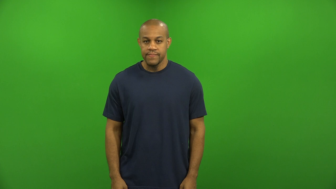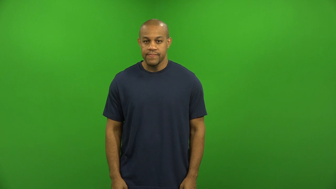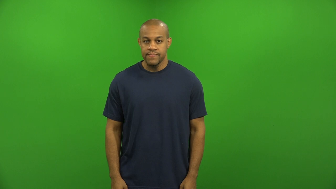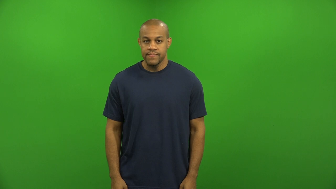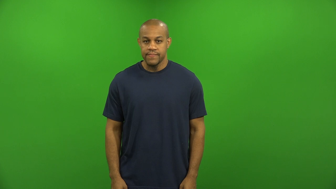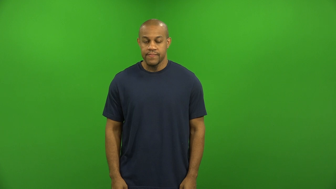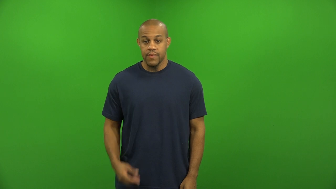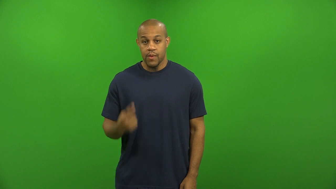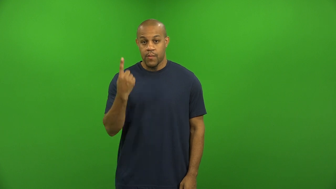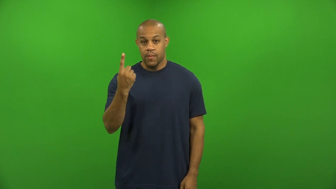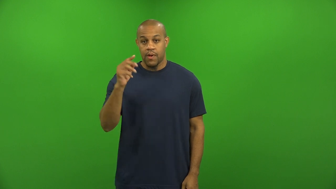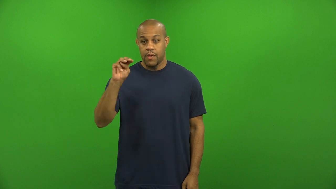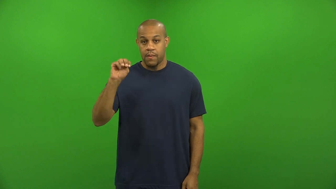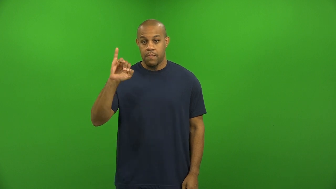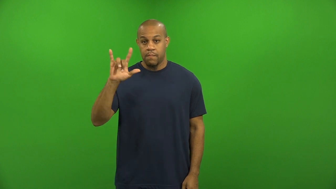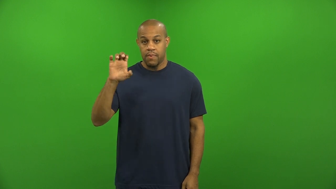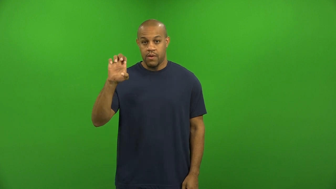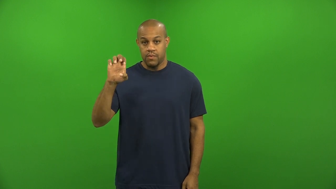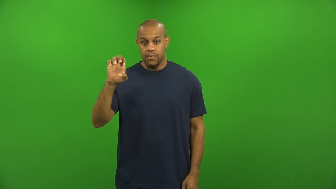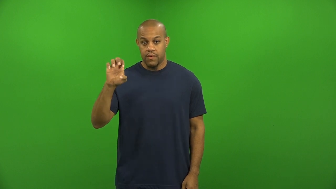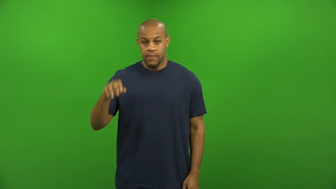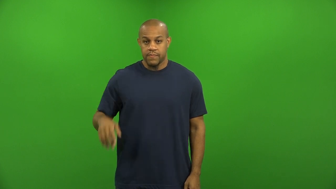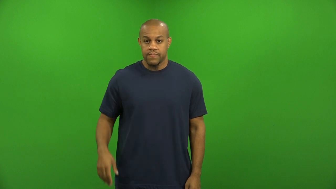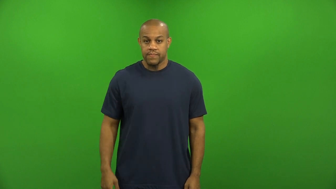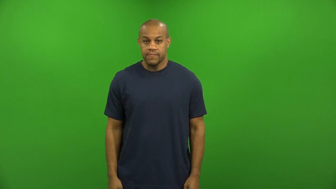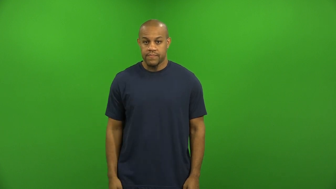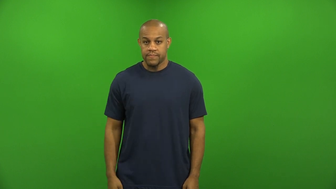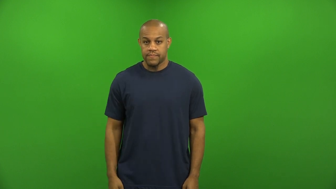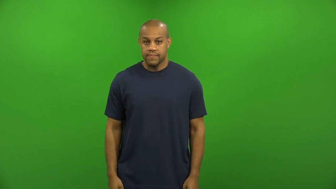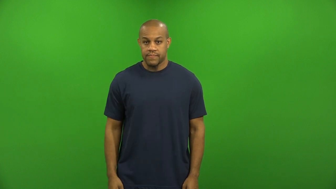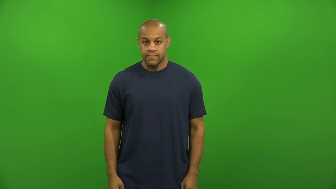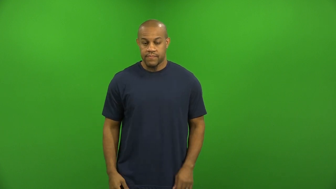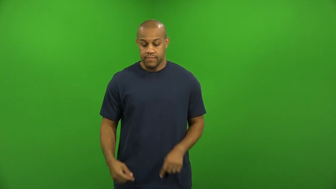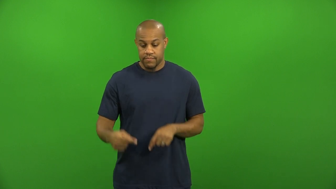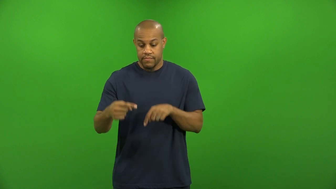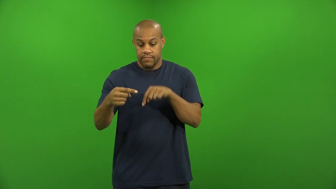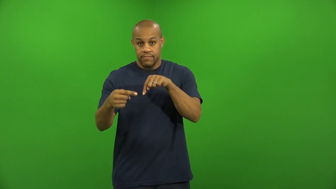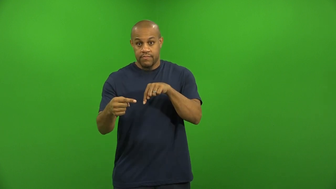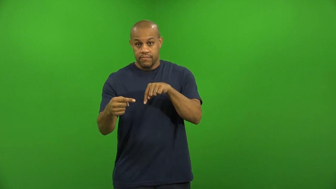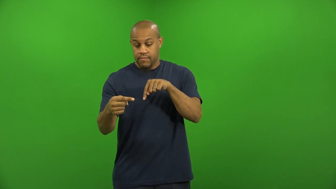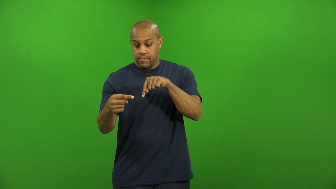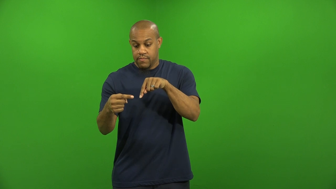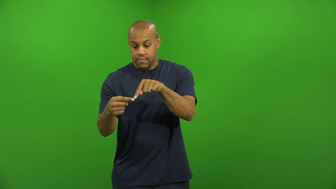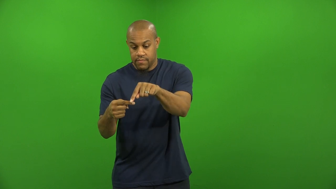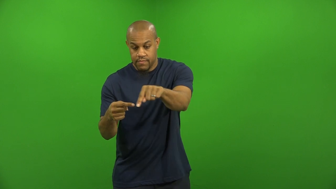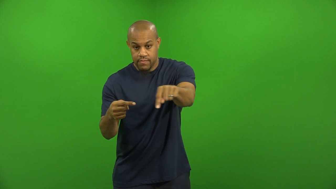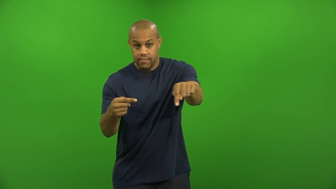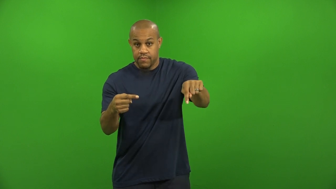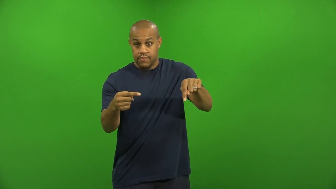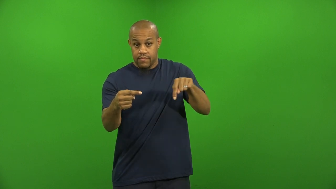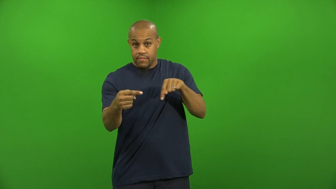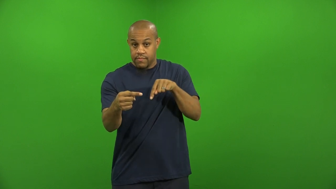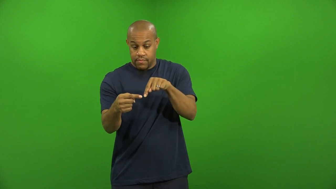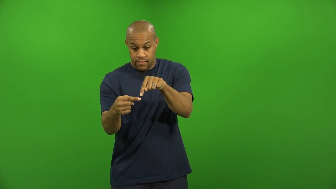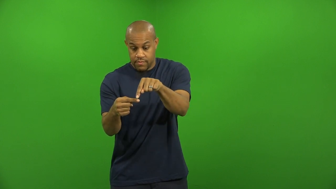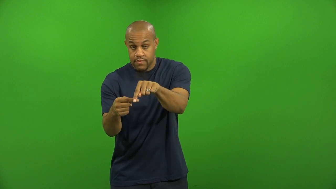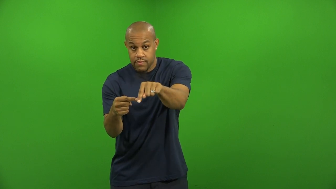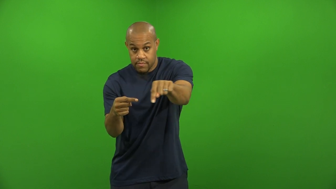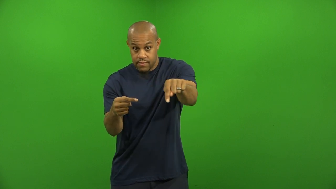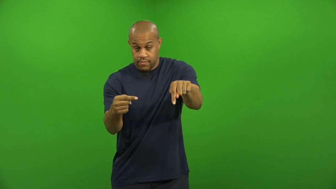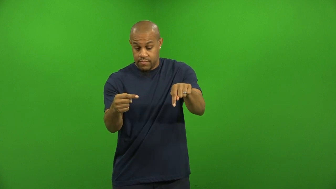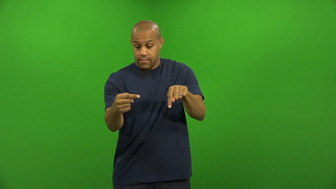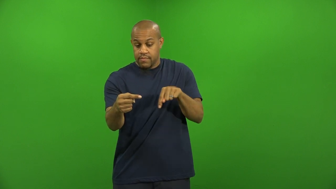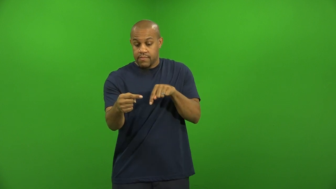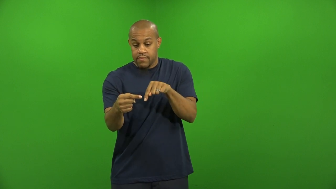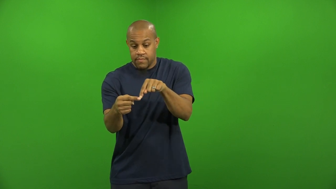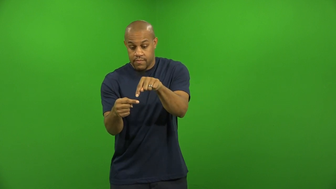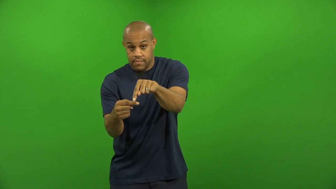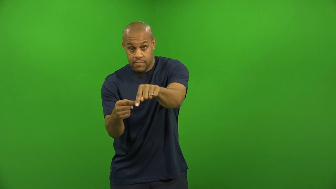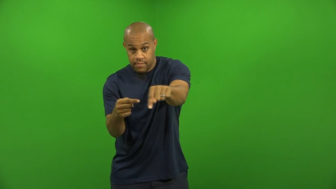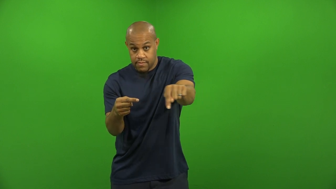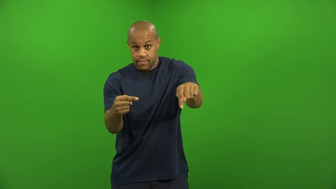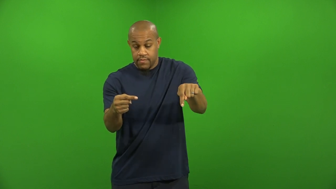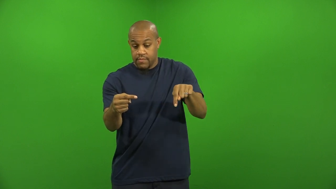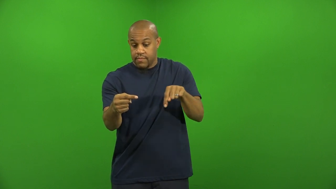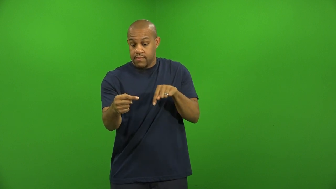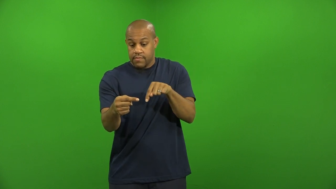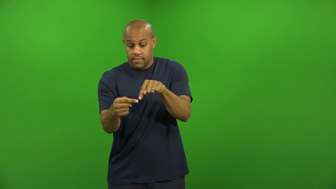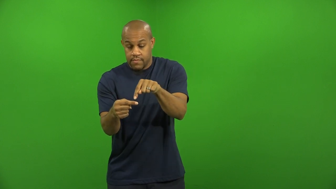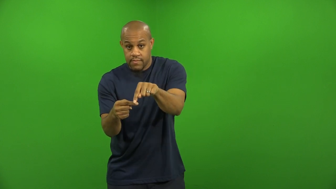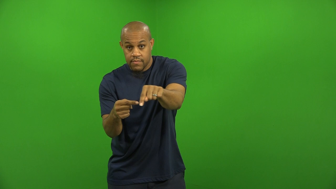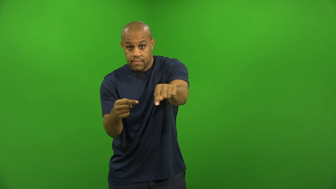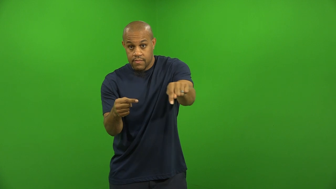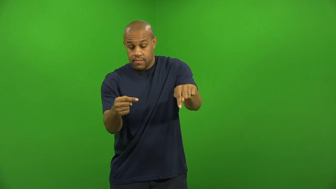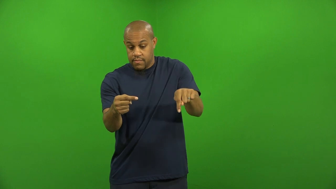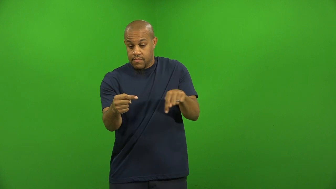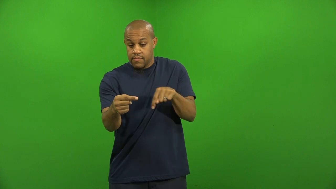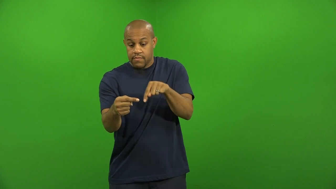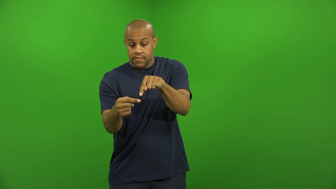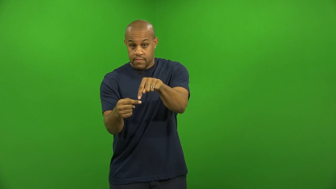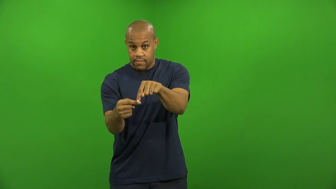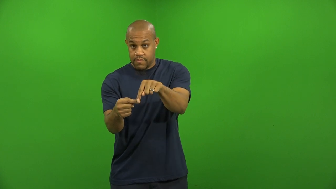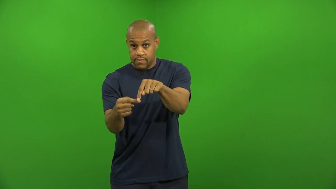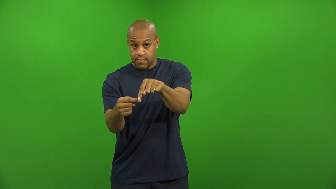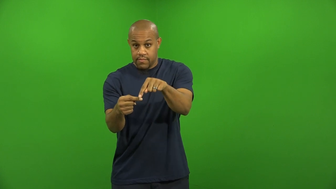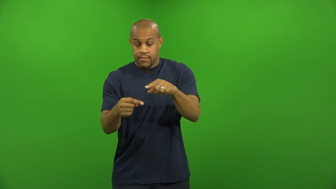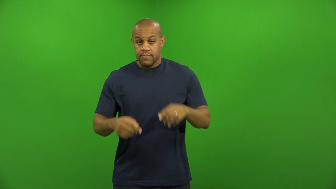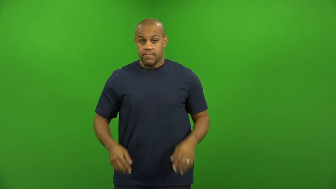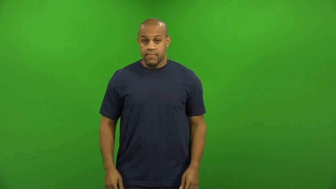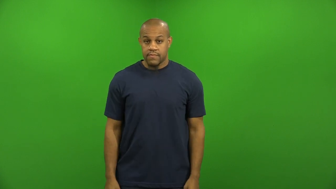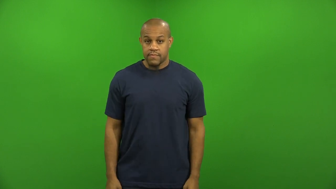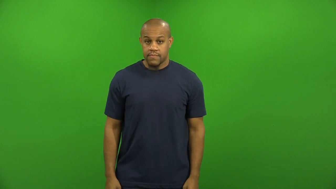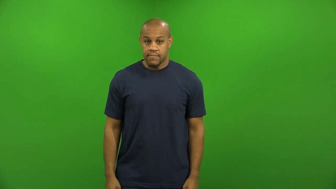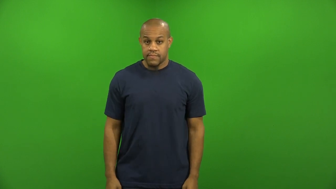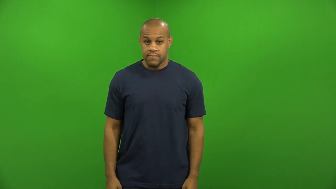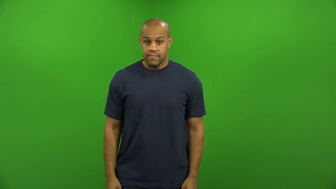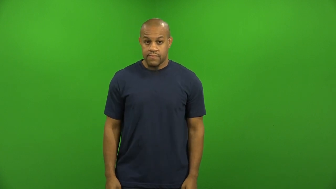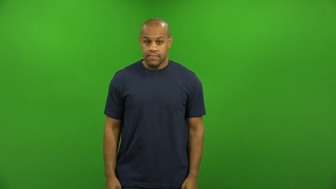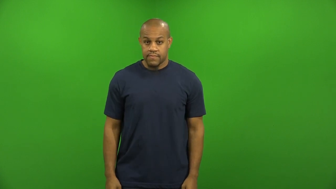One mile